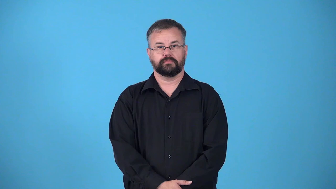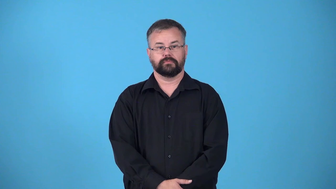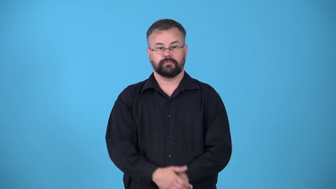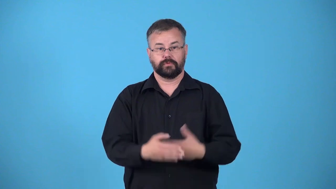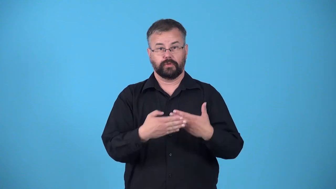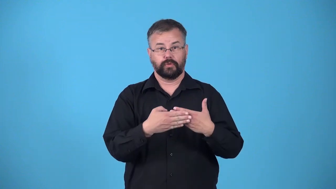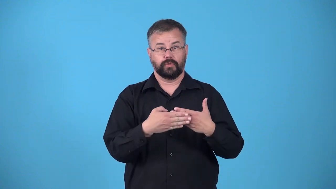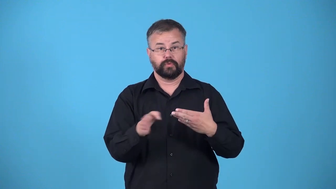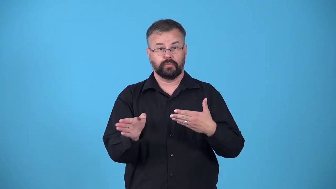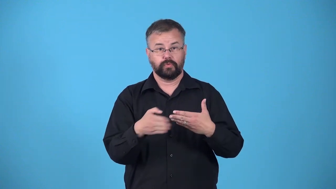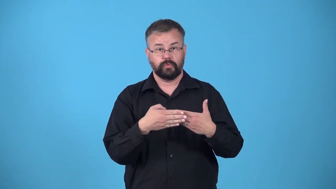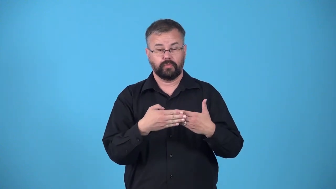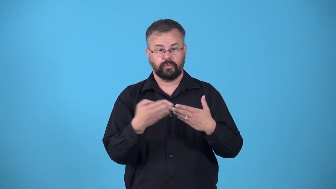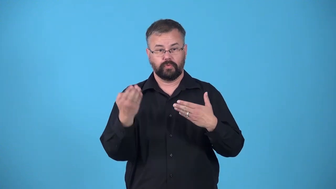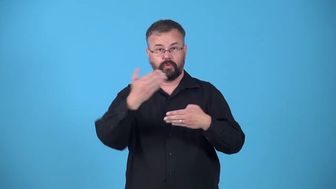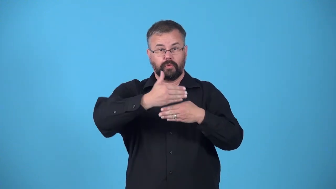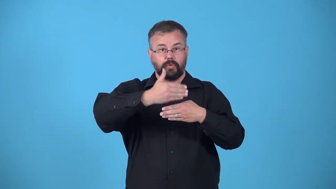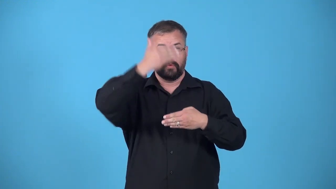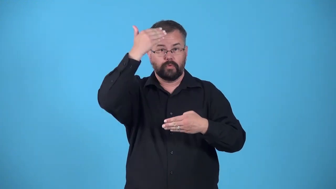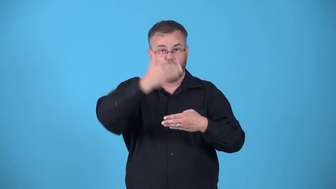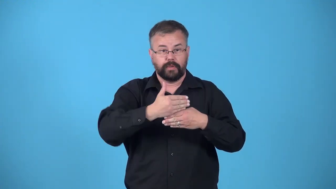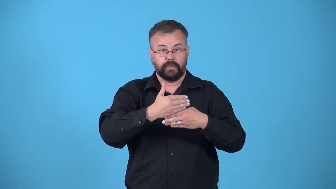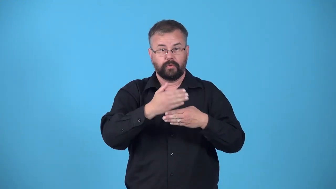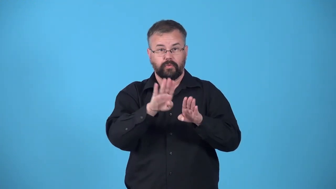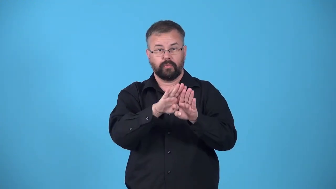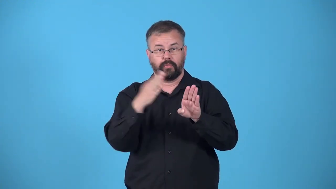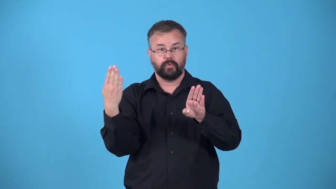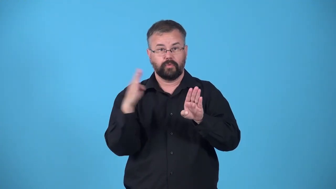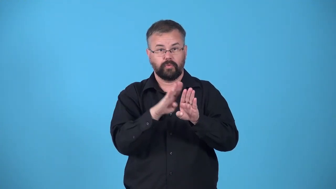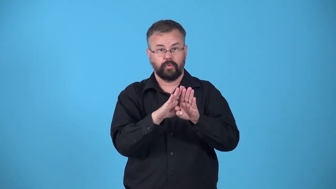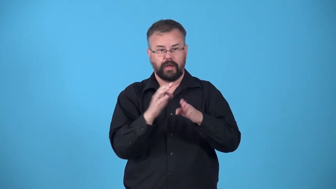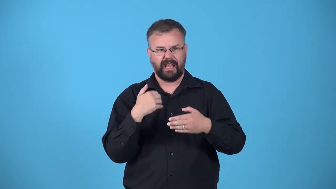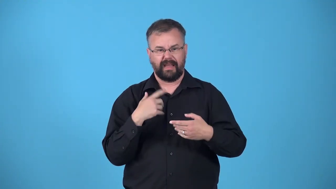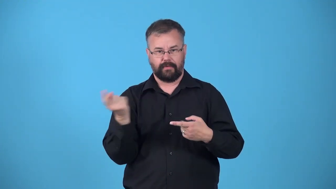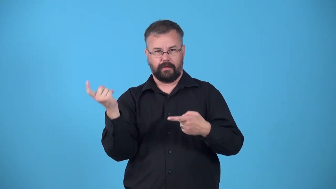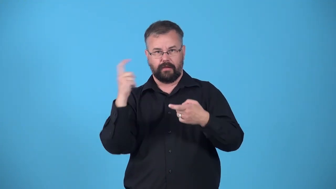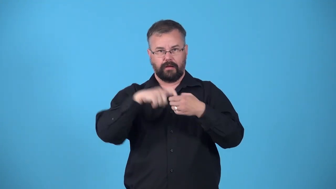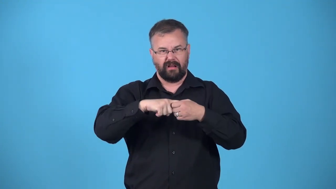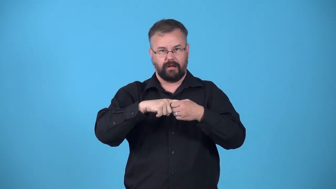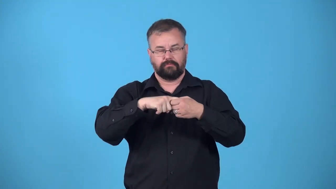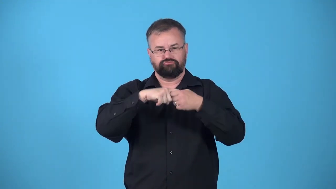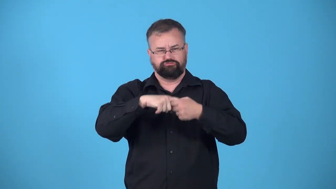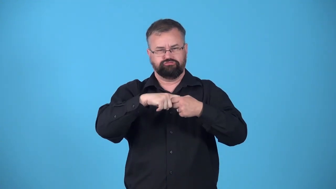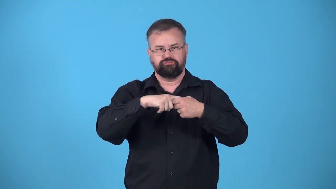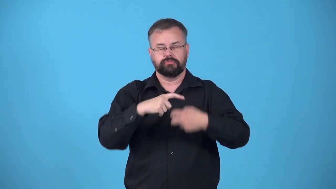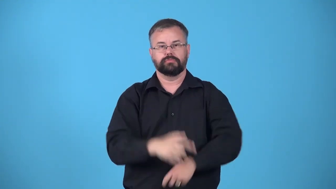fasten,latch